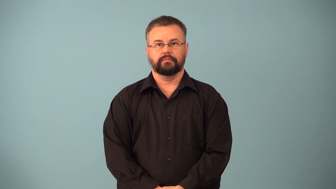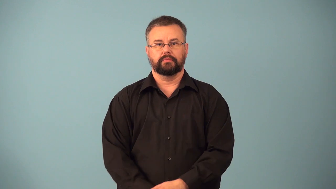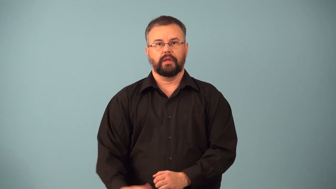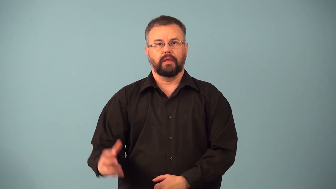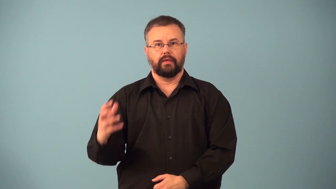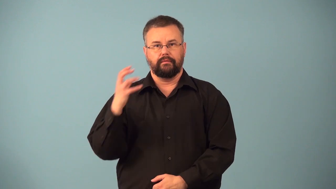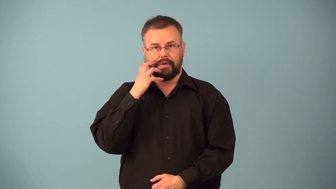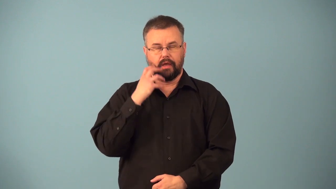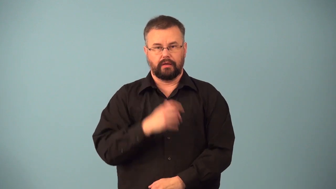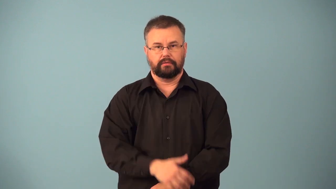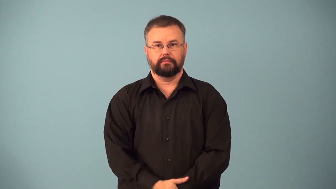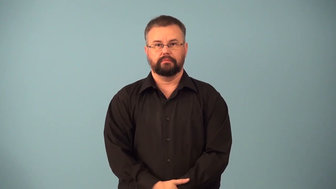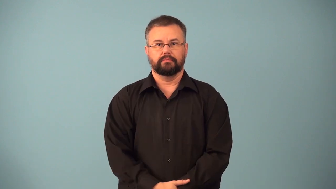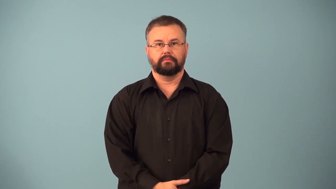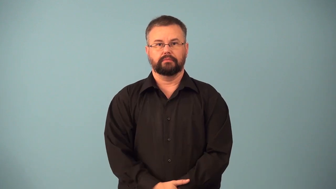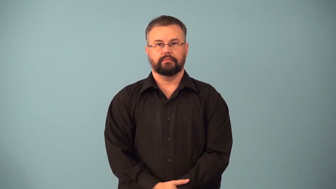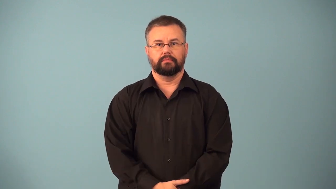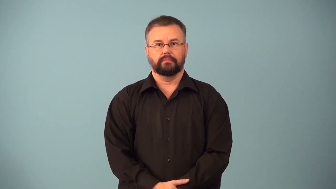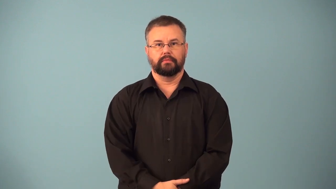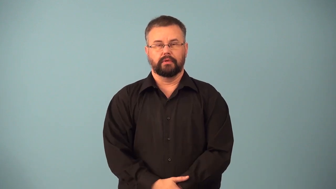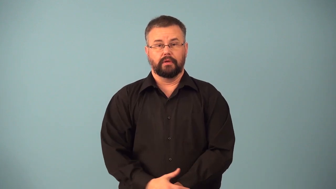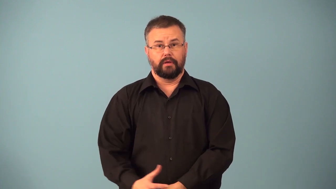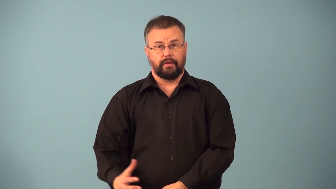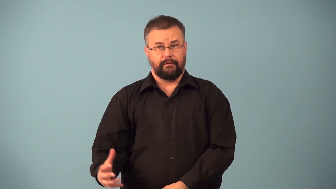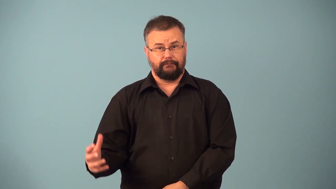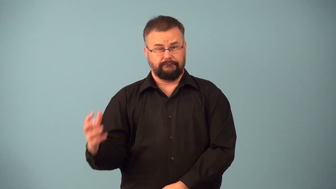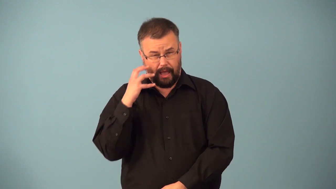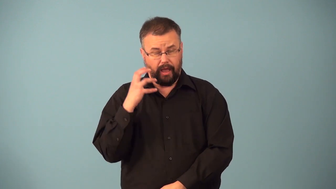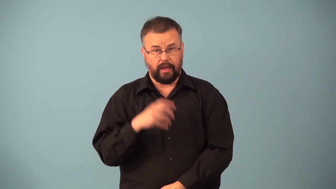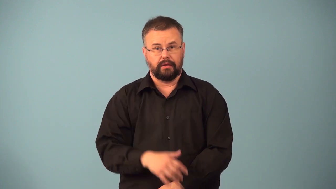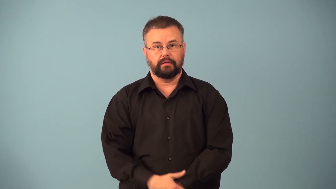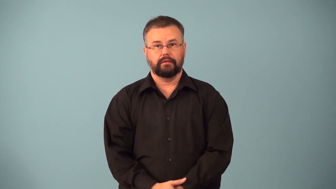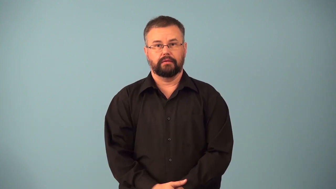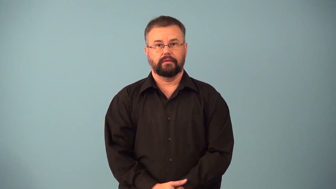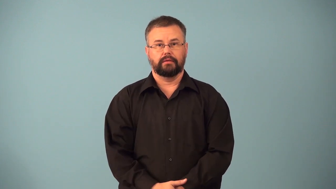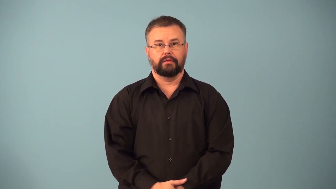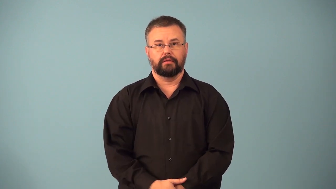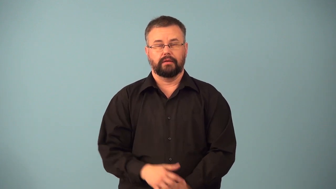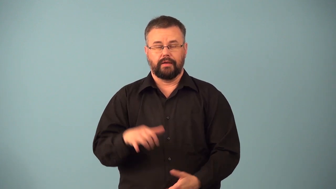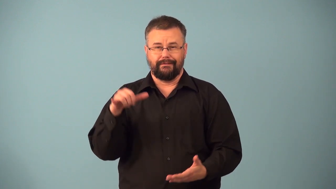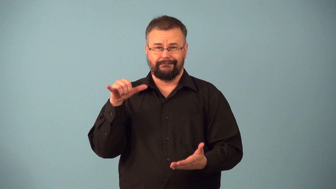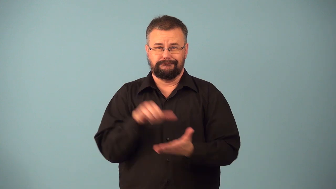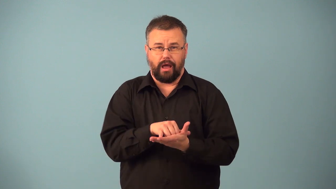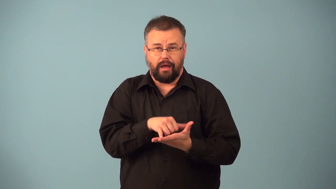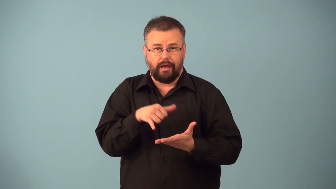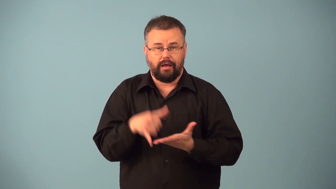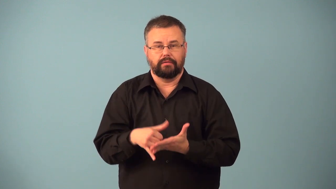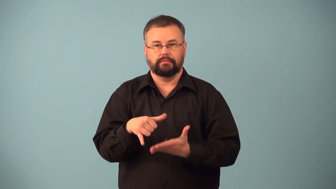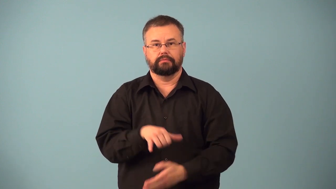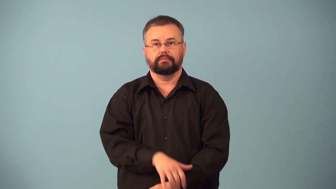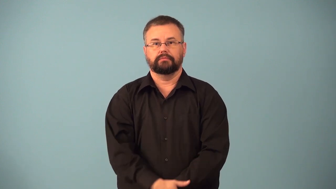fatter,portlier,beefier,heftier,plumper,porkier,fattest,portliest,beefiest,heftiest,plumpest,porkies